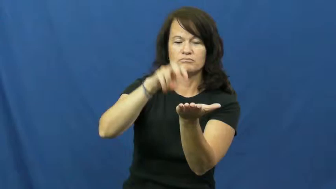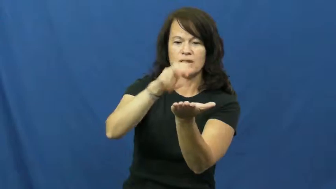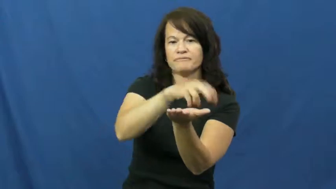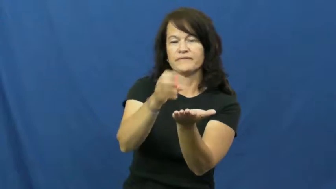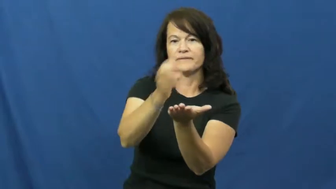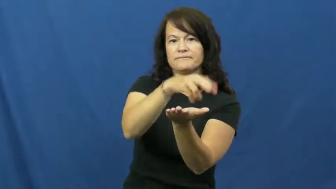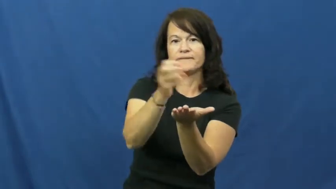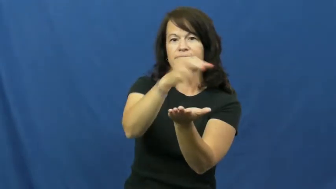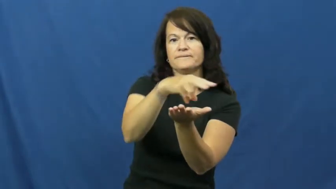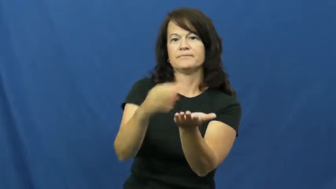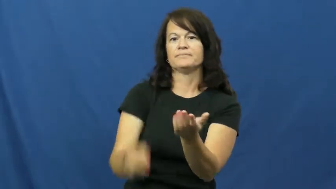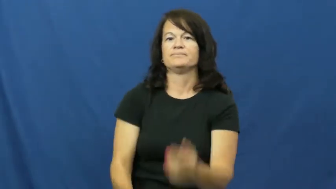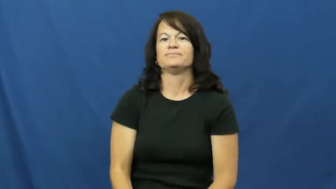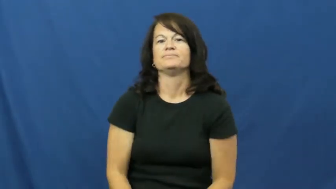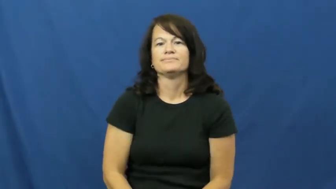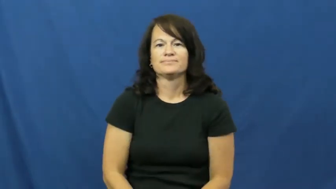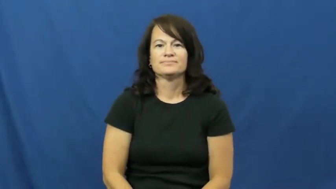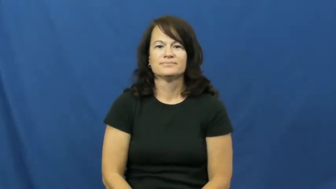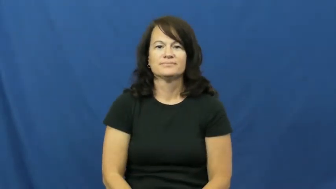get off,jump out,get out